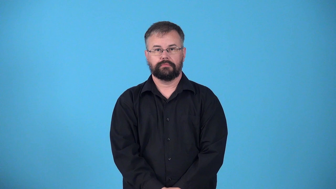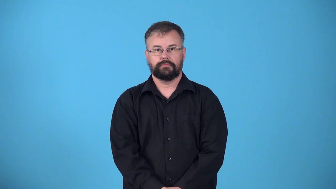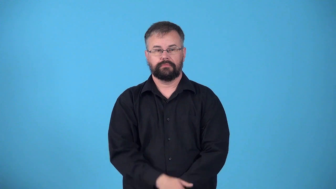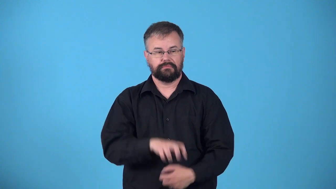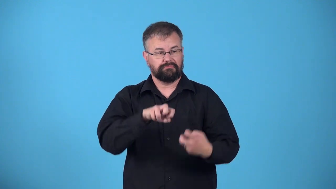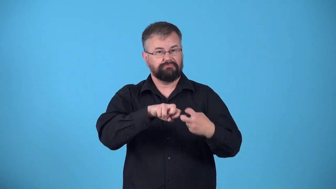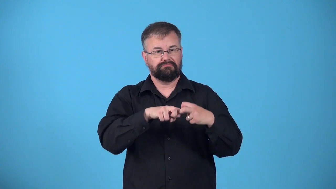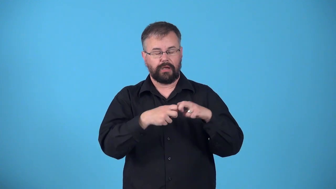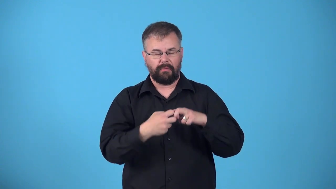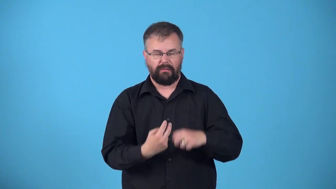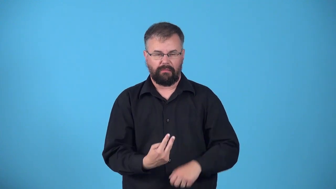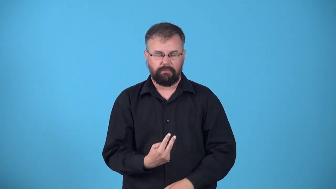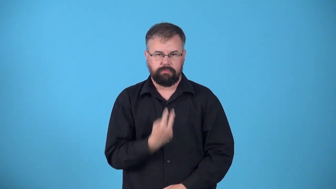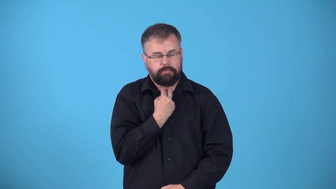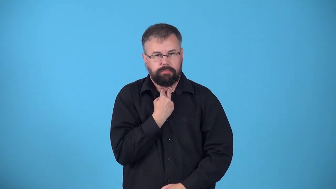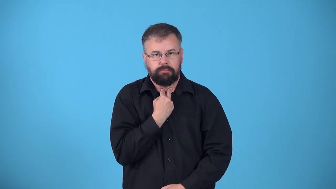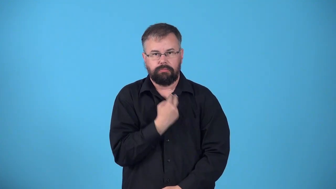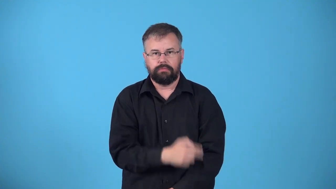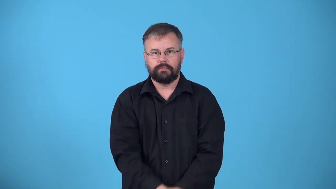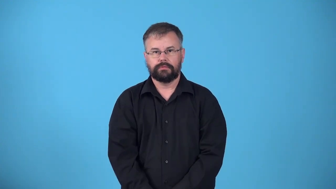in a fix